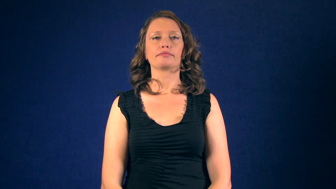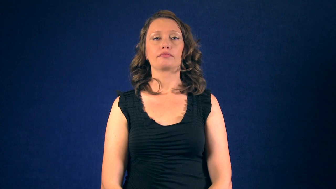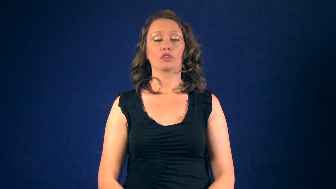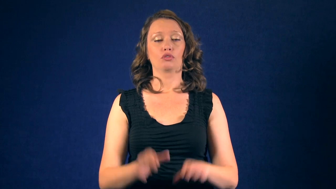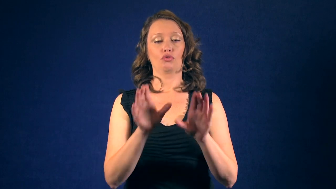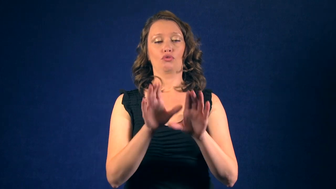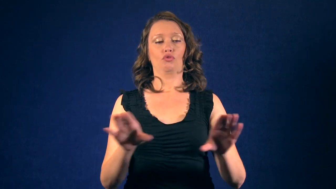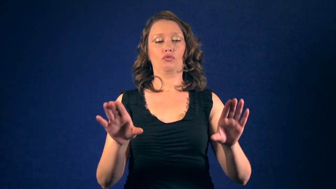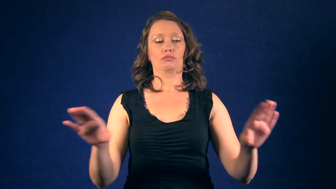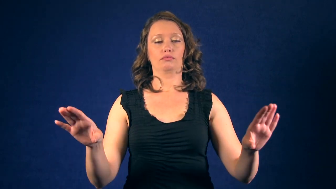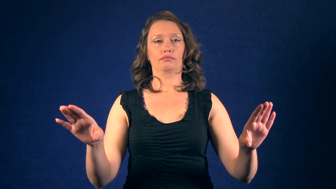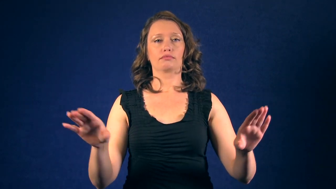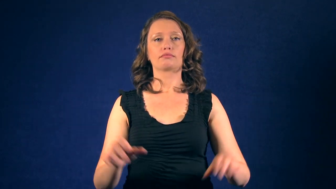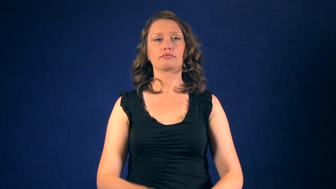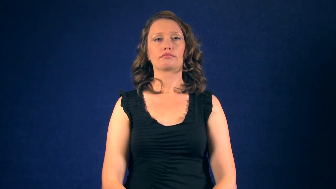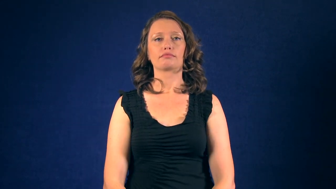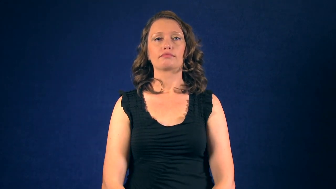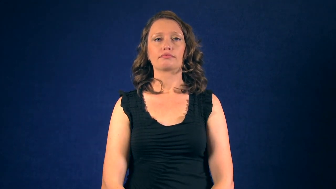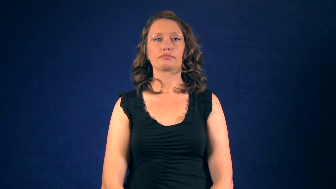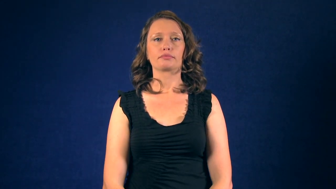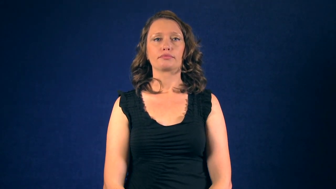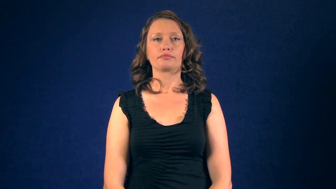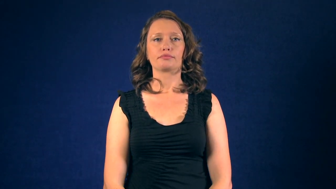Carpet